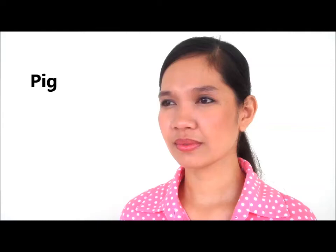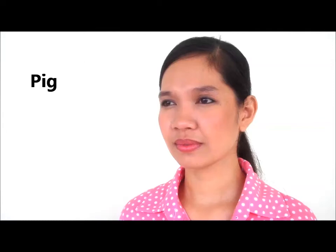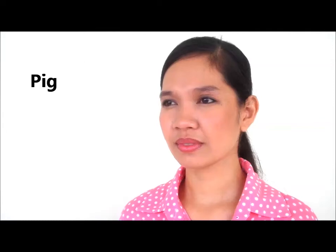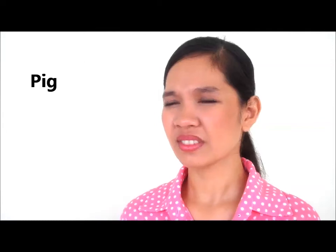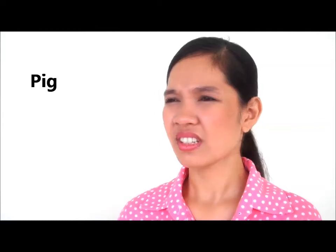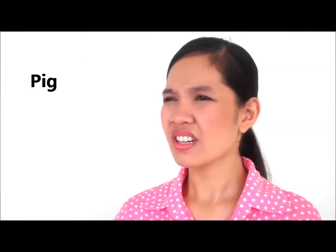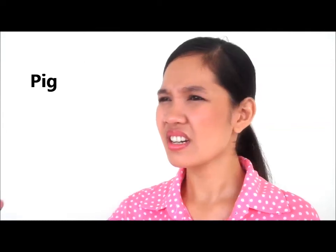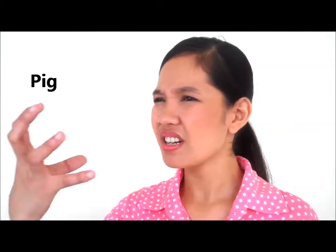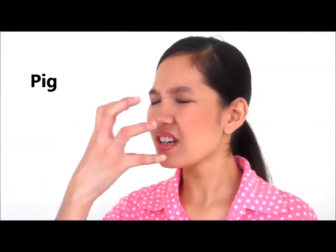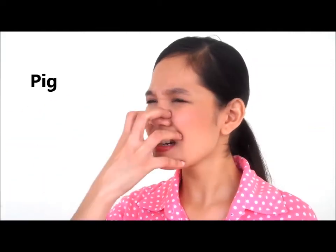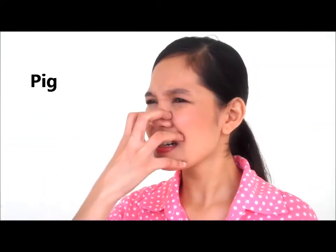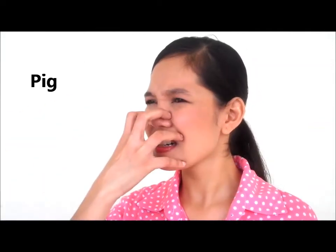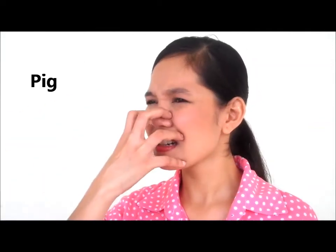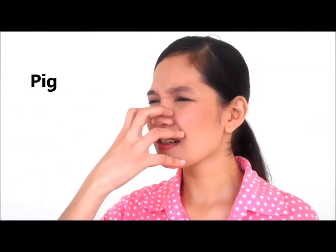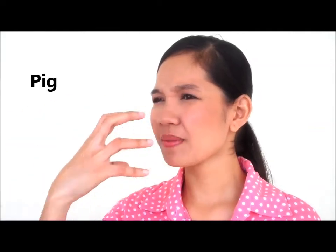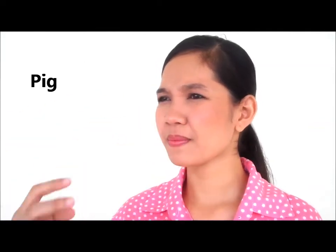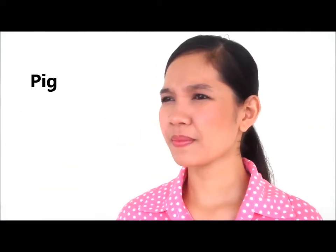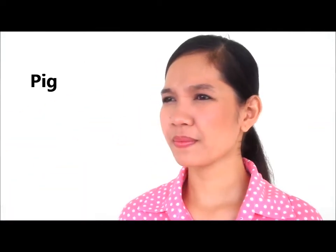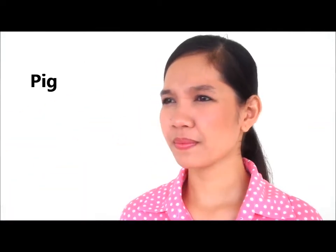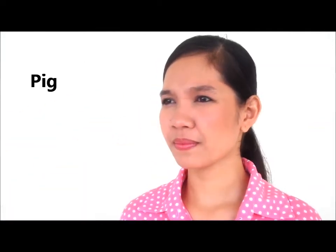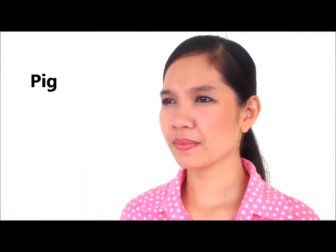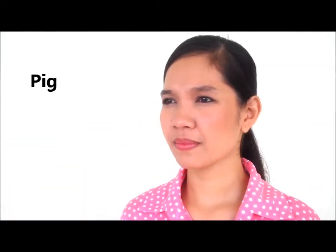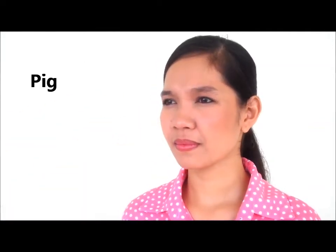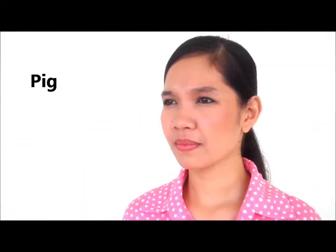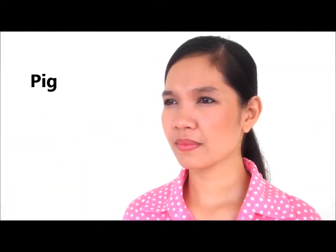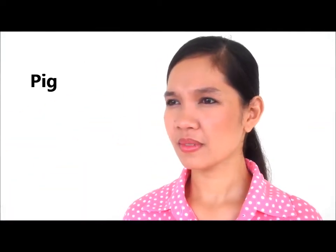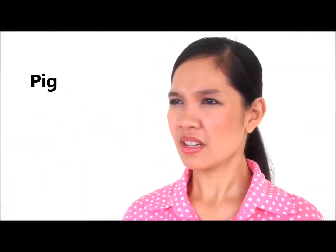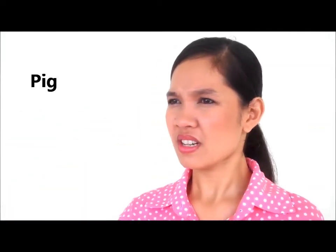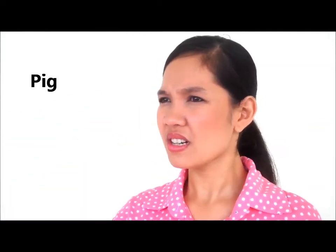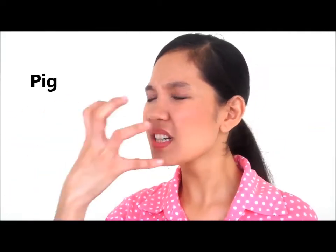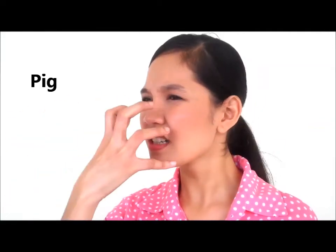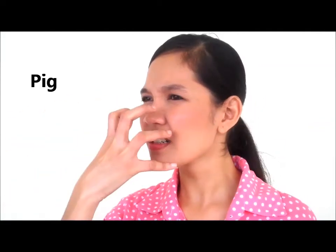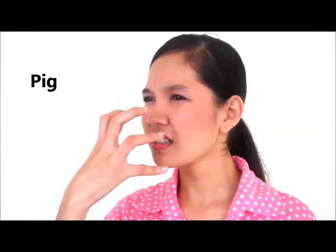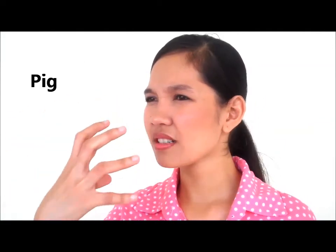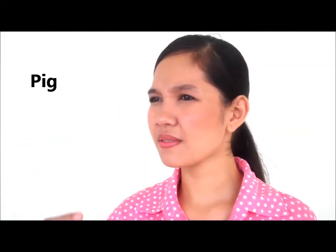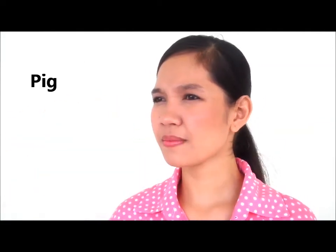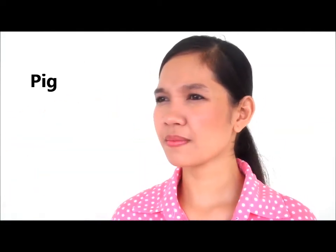Pig